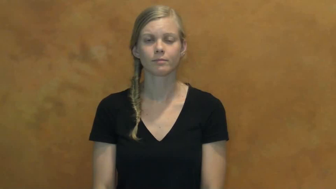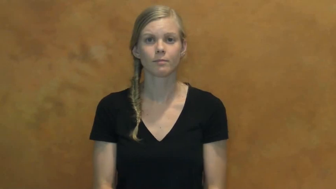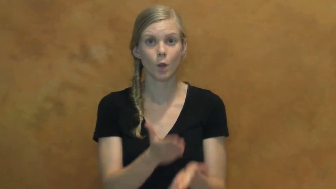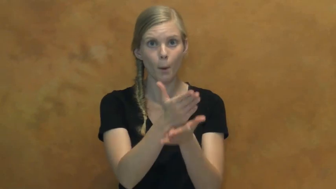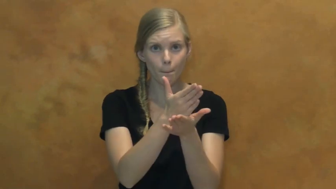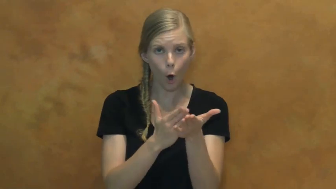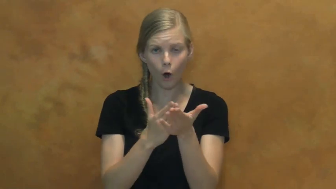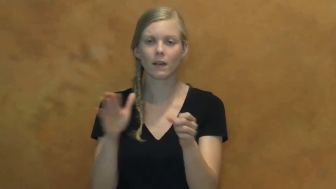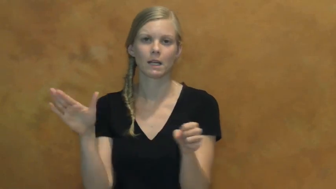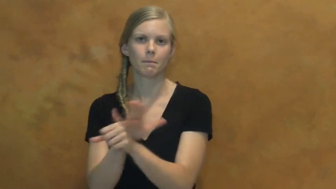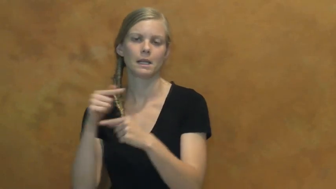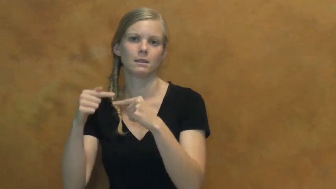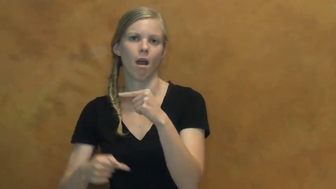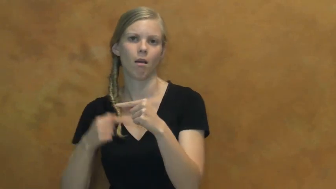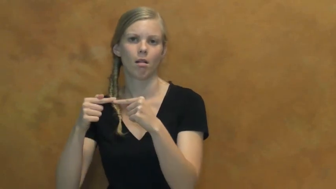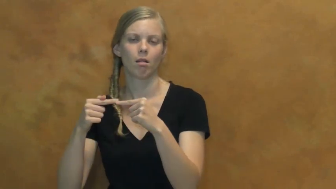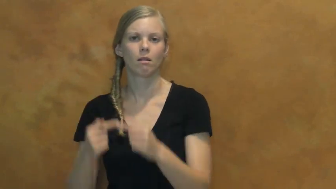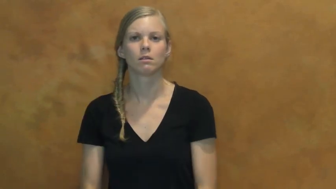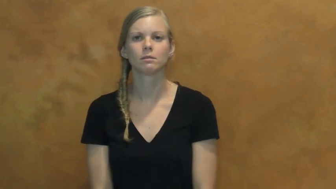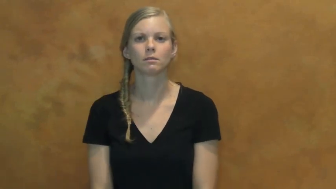phase